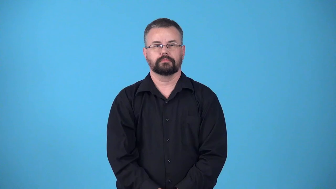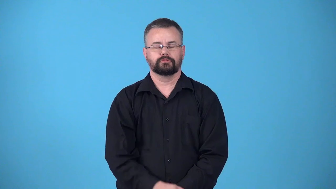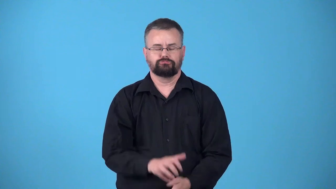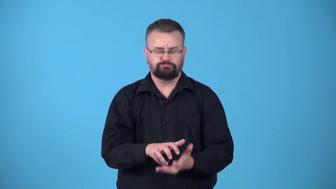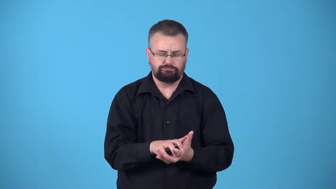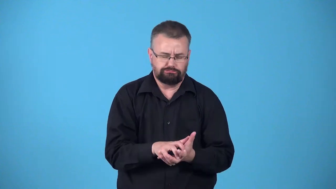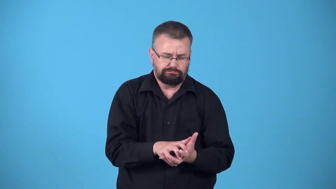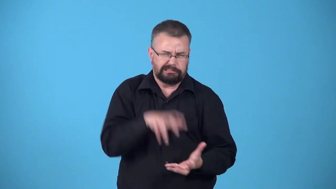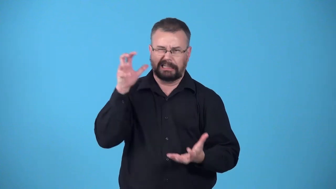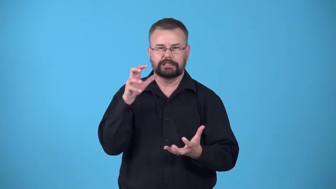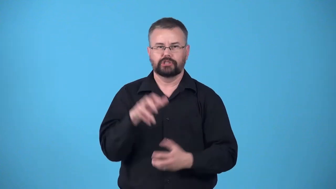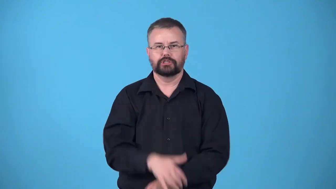filthy rich